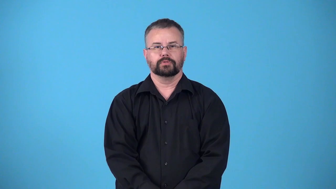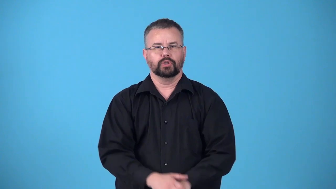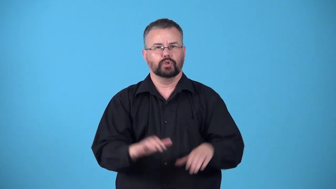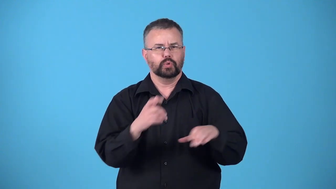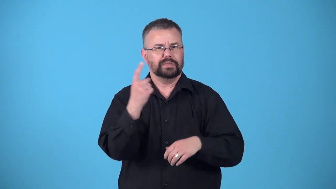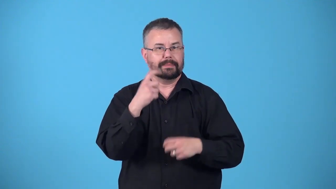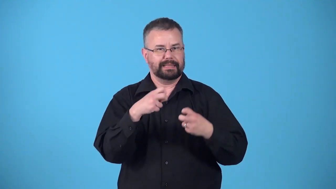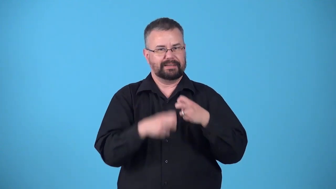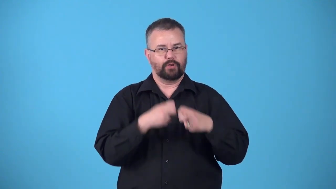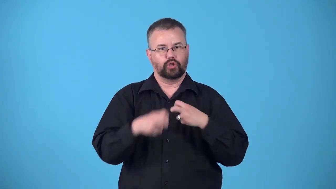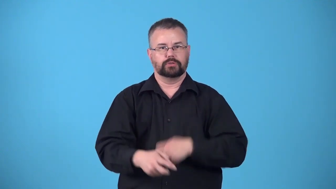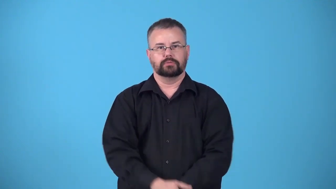bell the cat